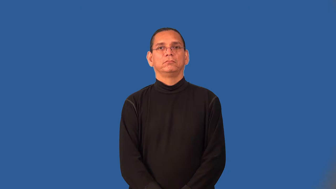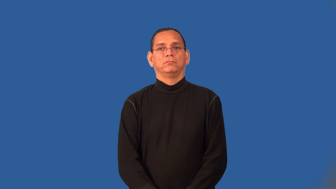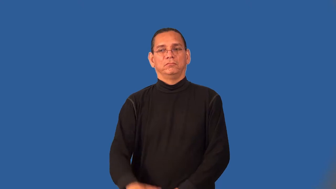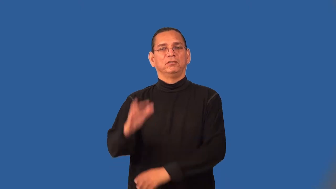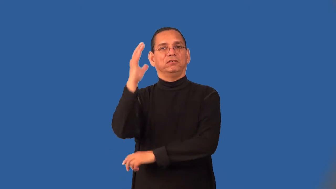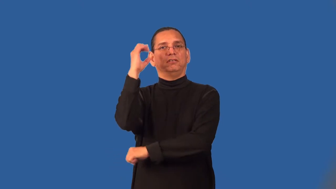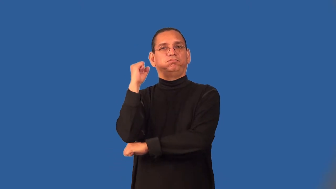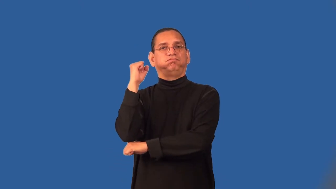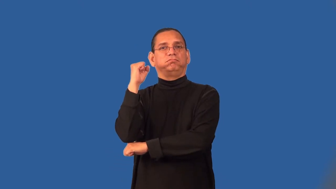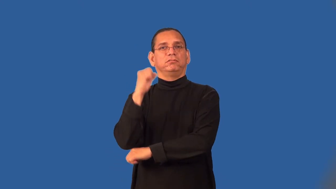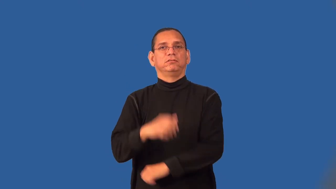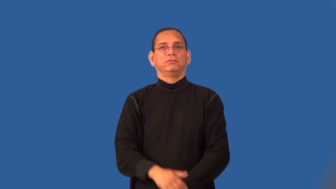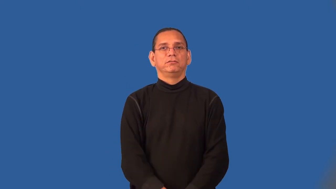set-record